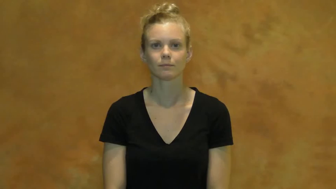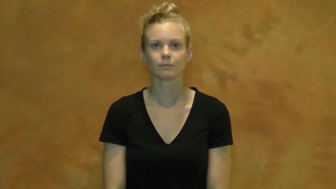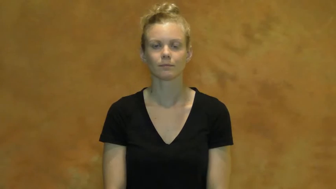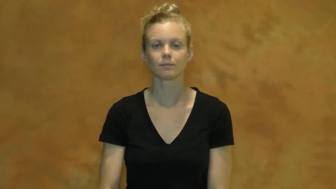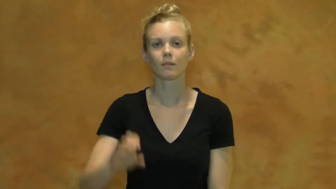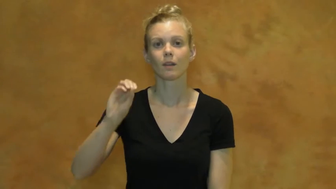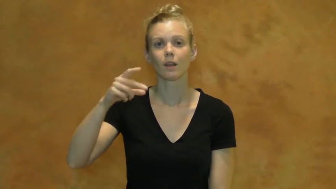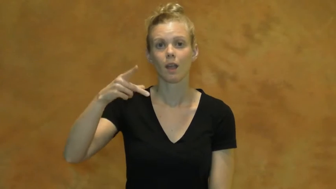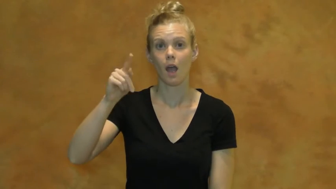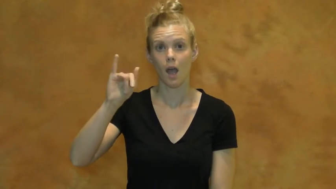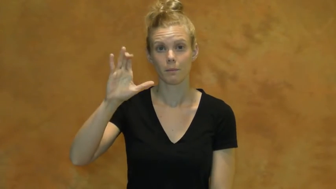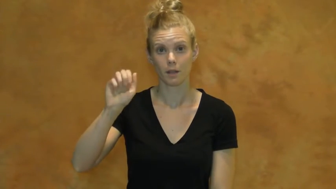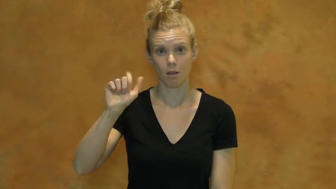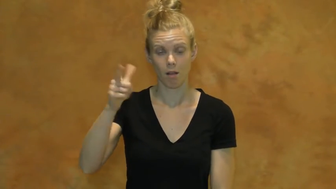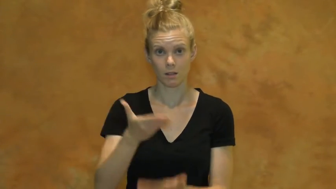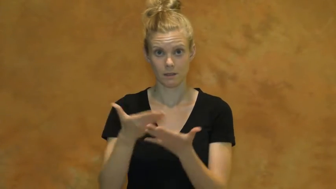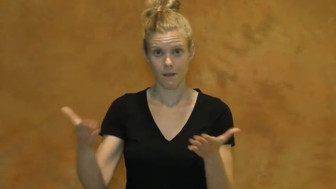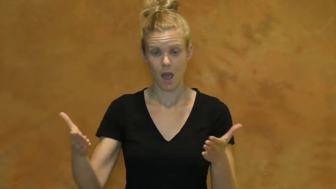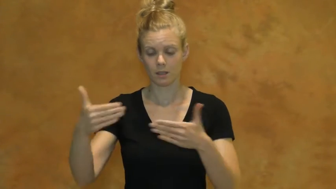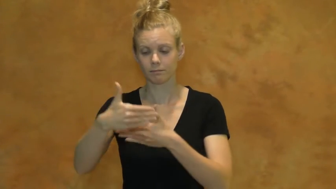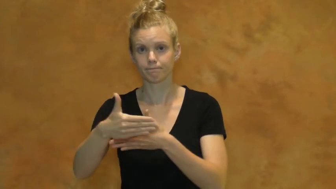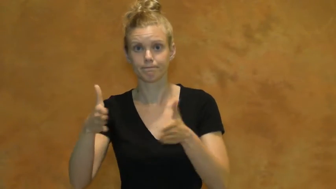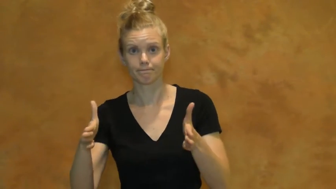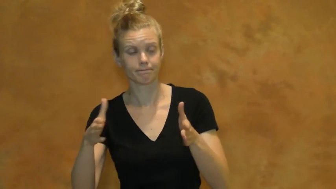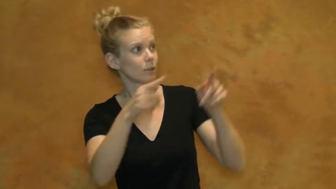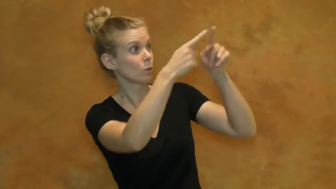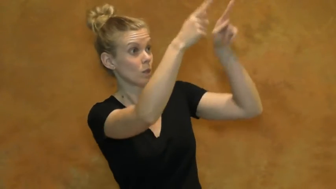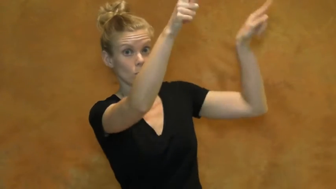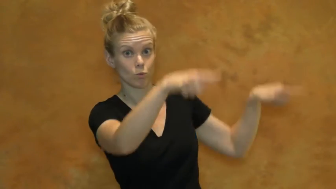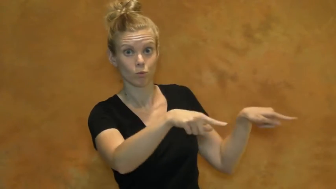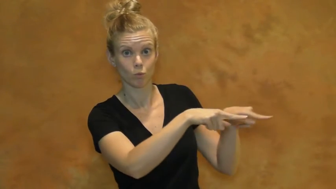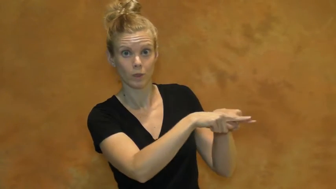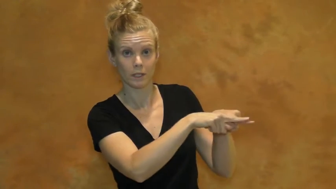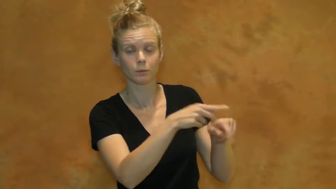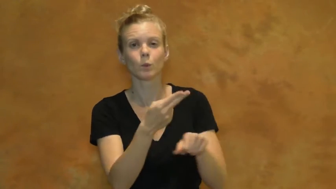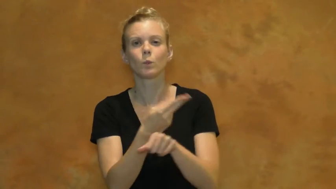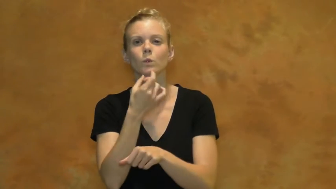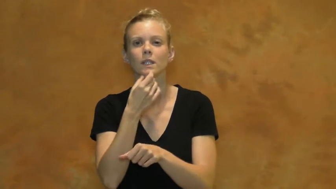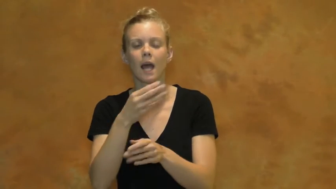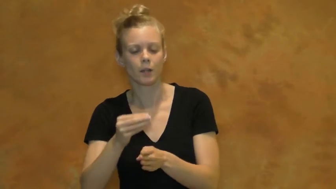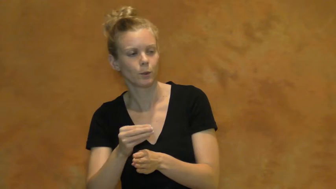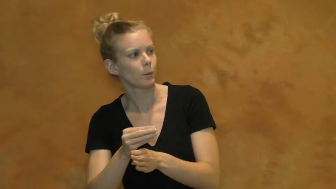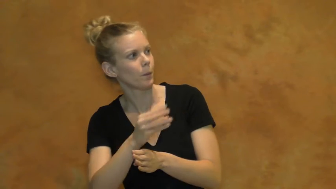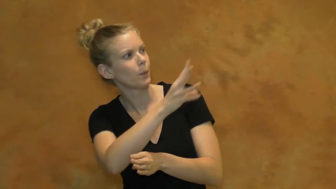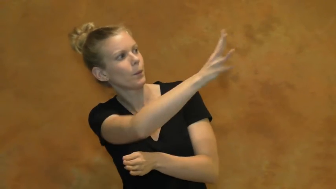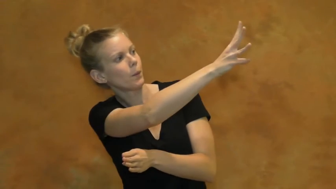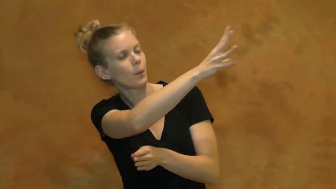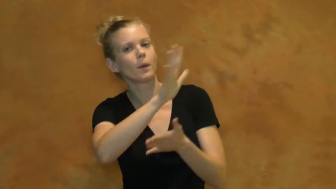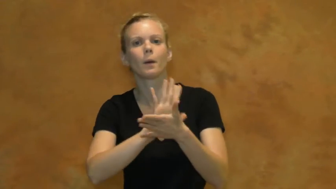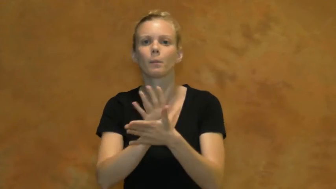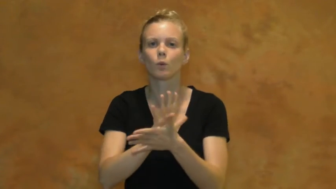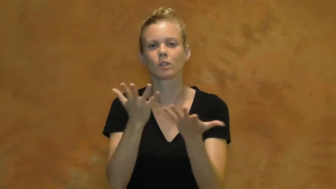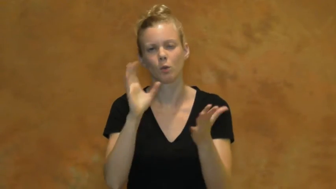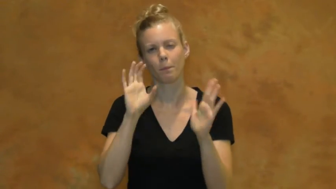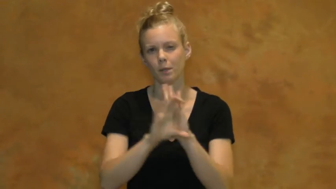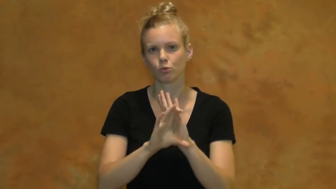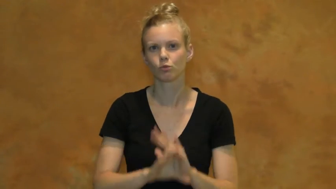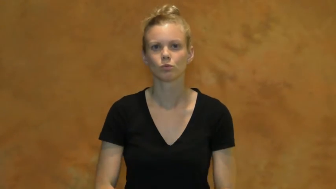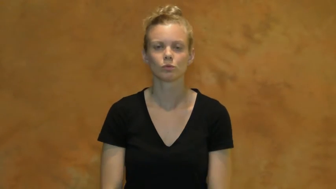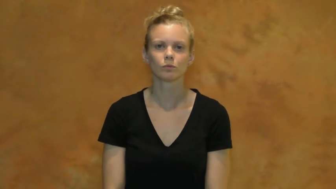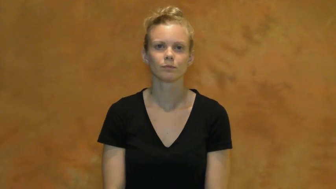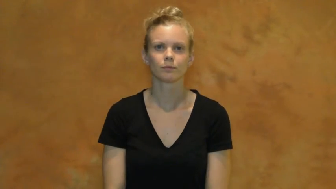projector